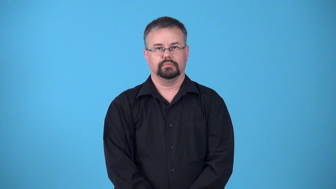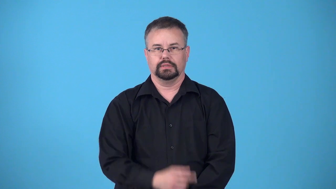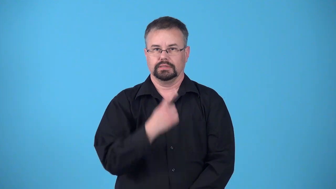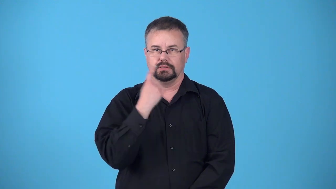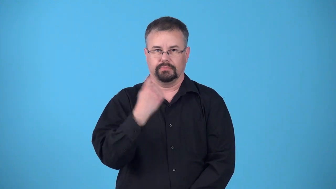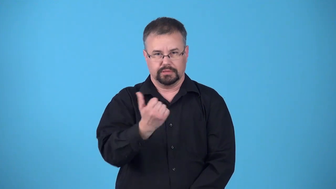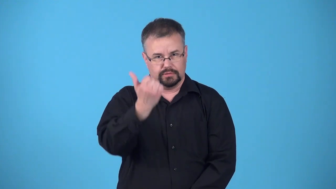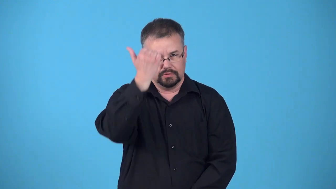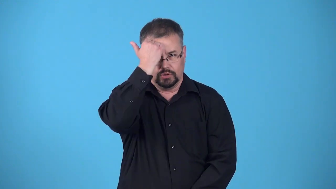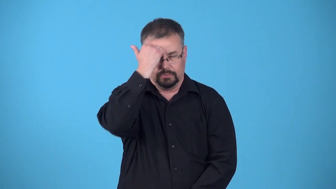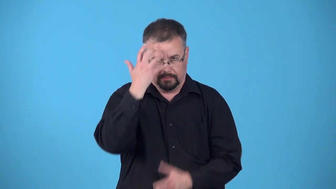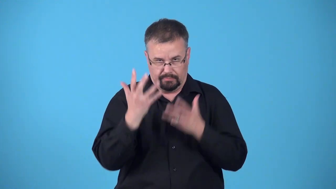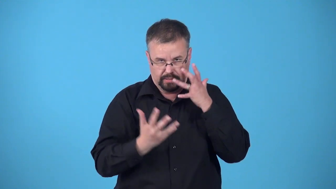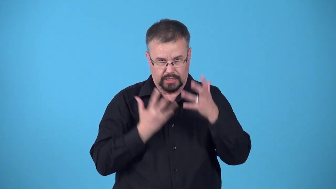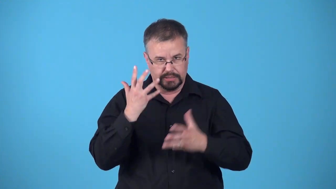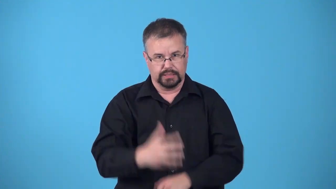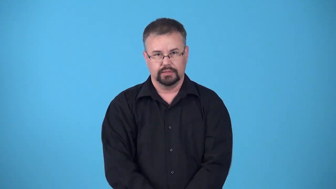put your foot in it, put your foot in your mouth